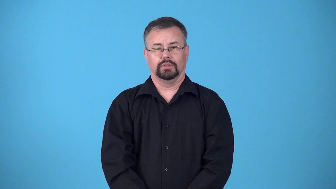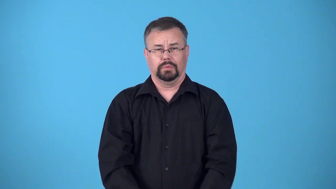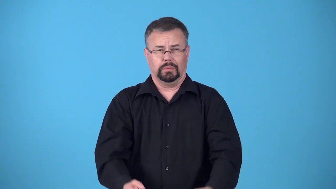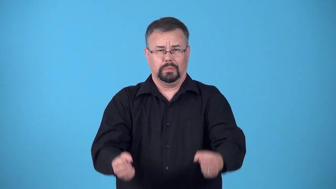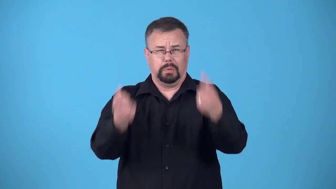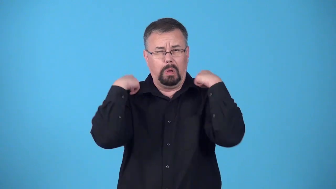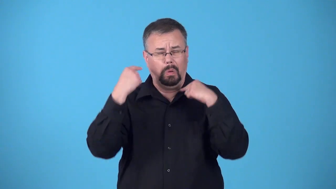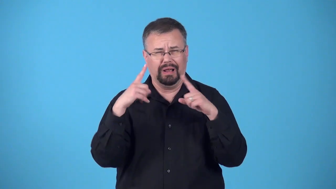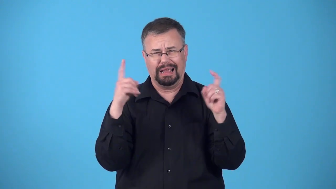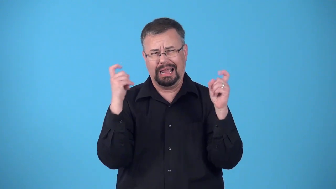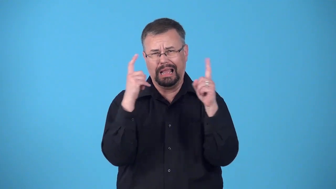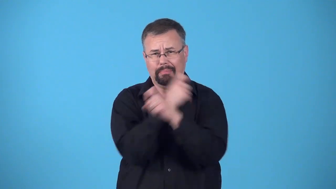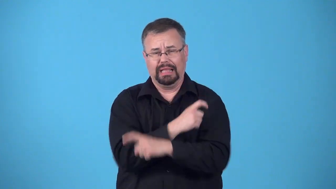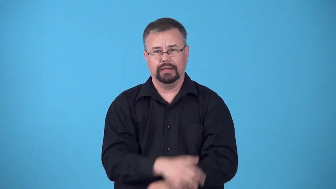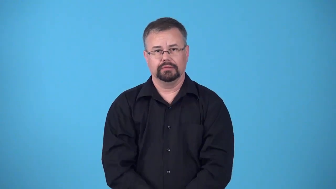over your head